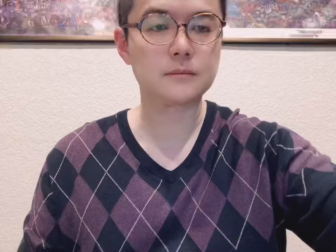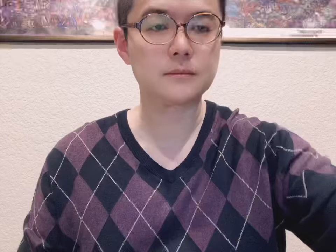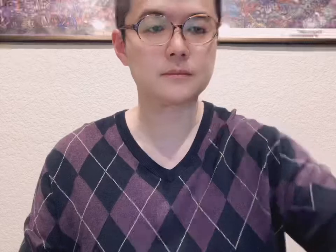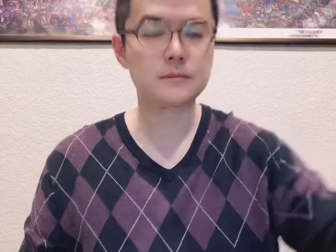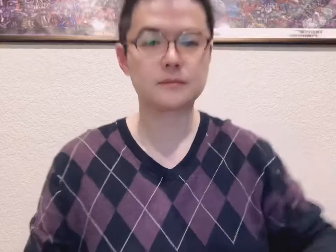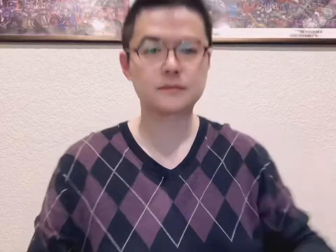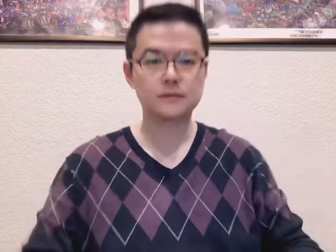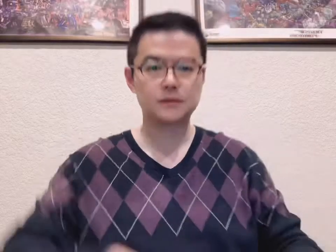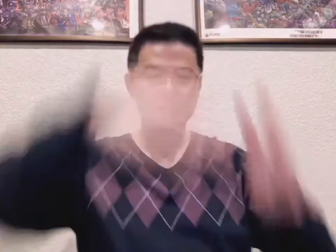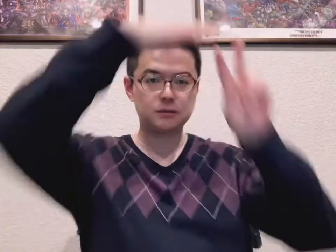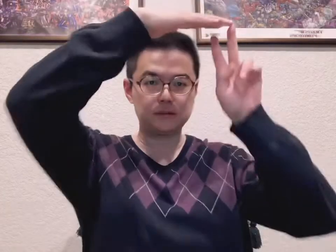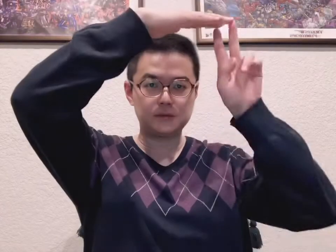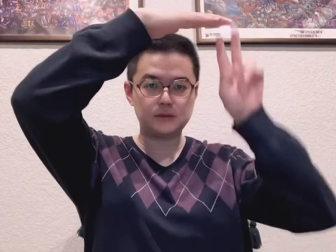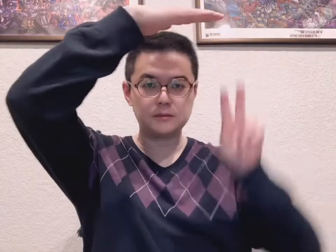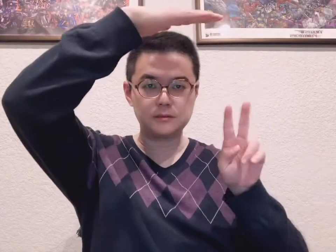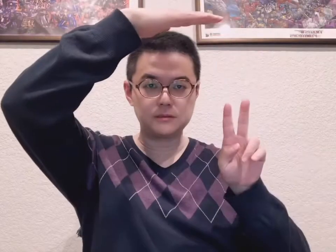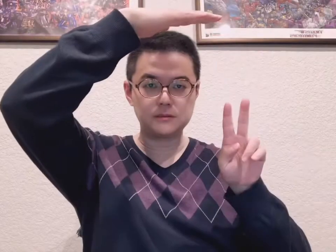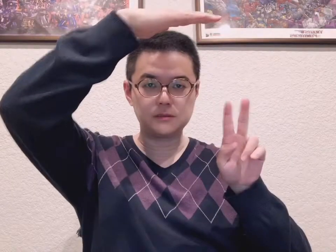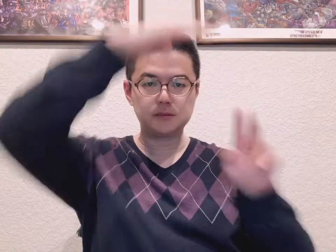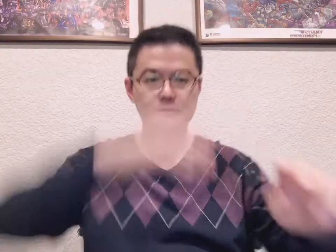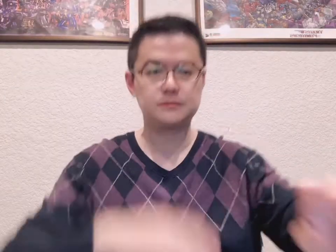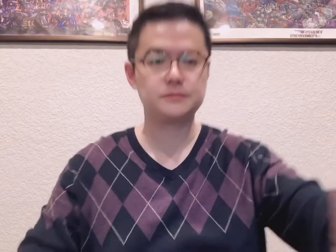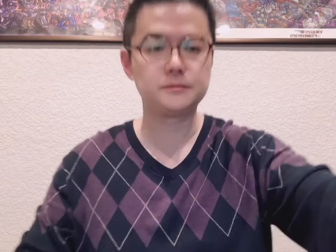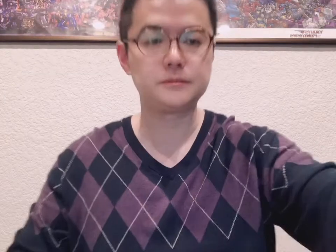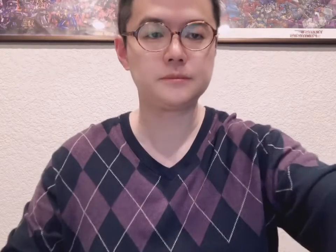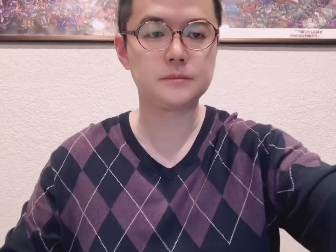Graduate, Master